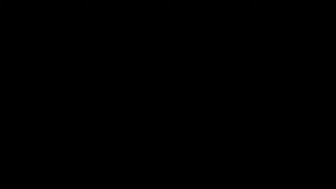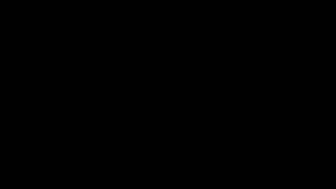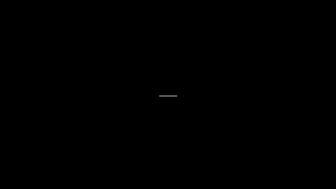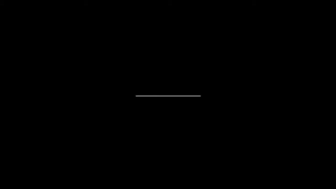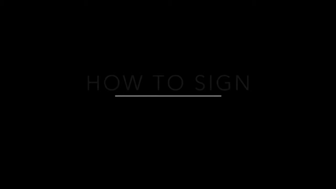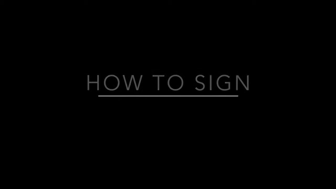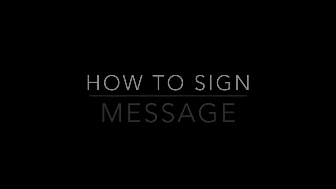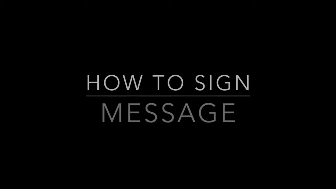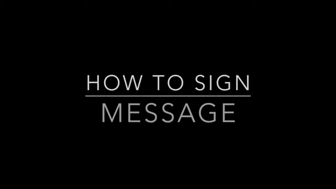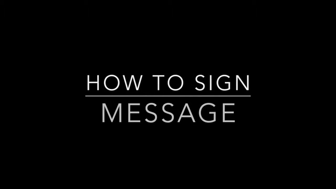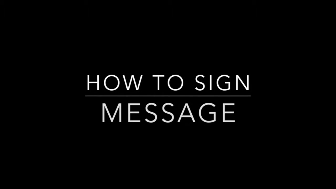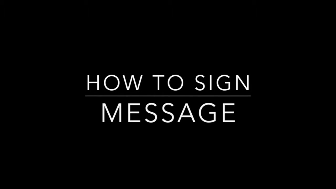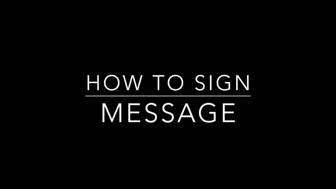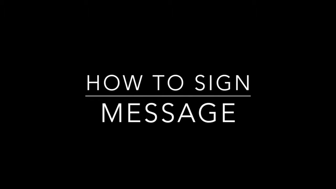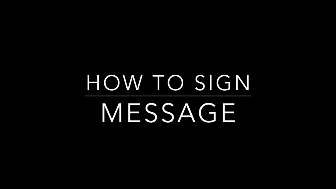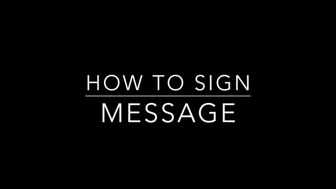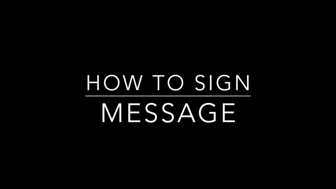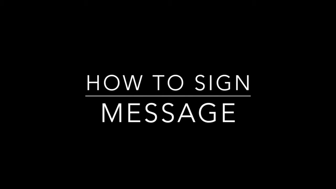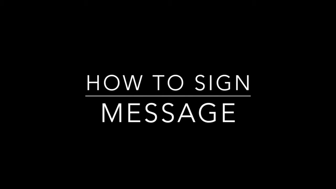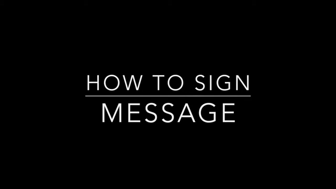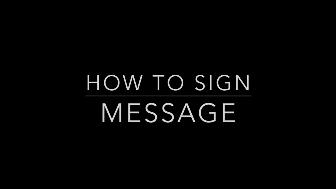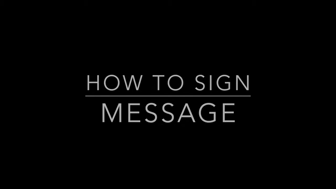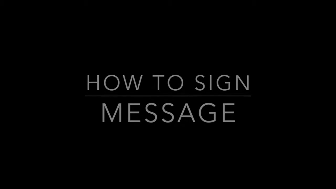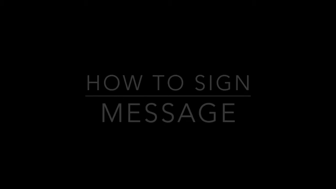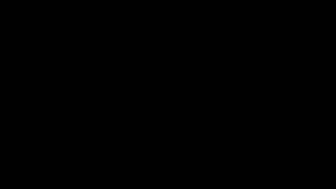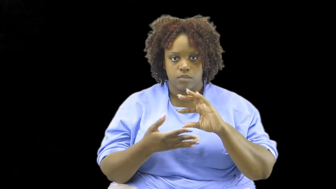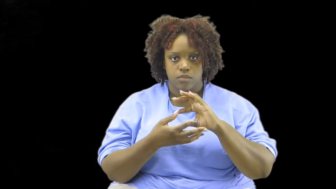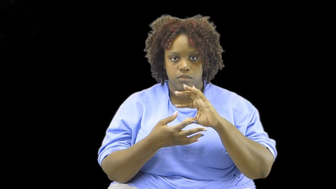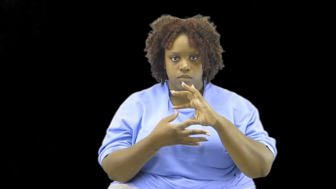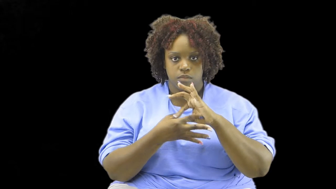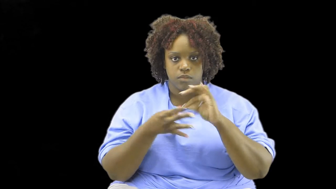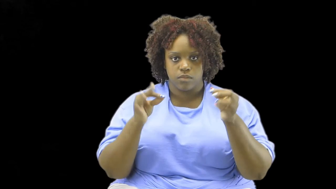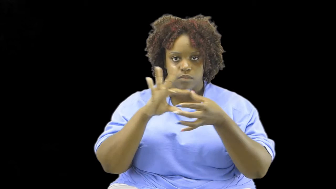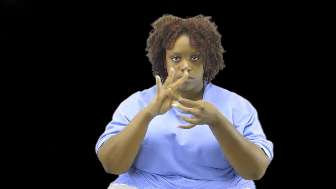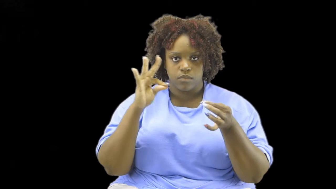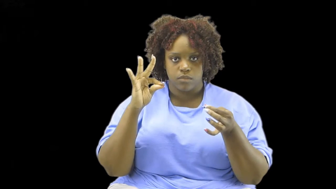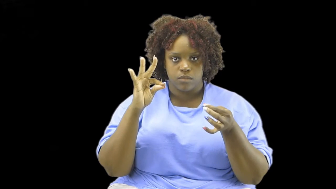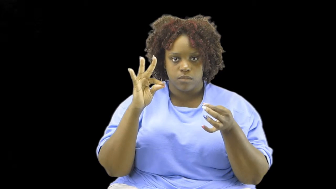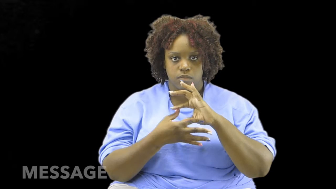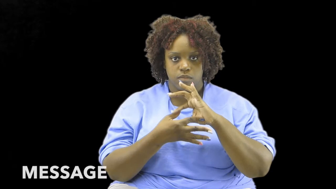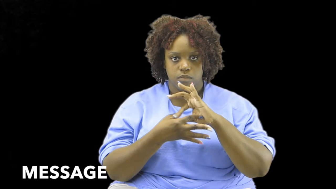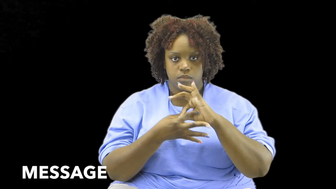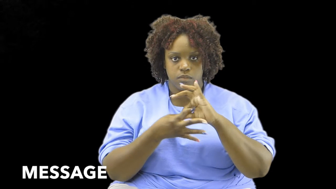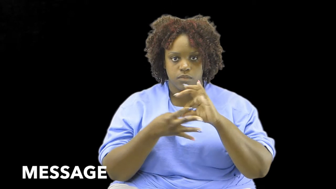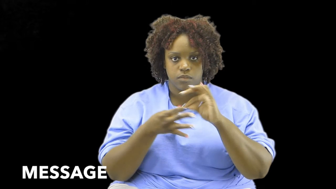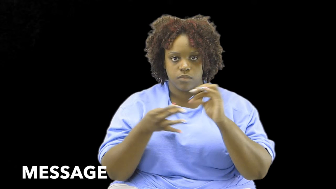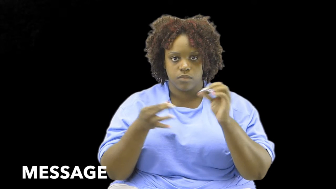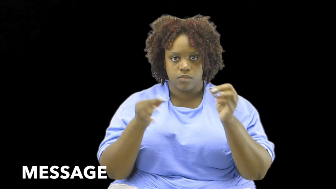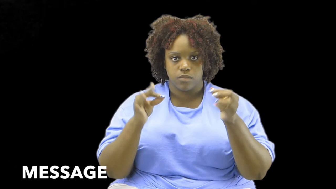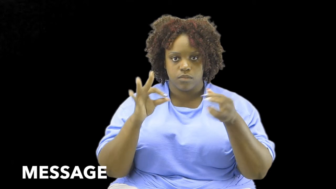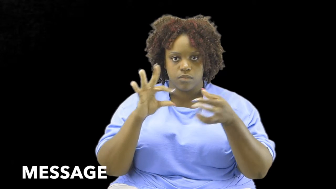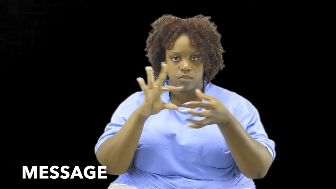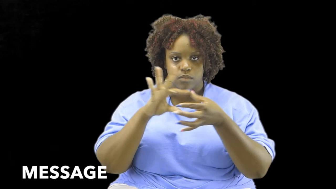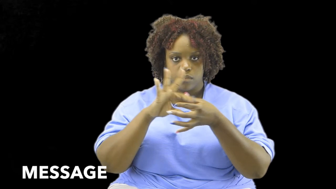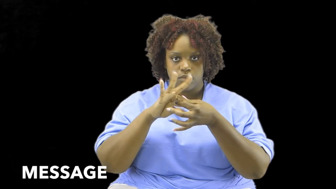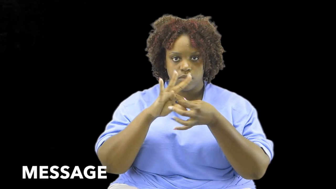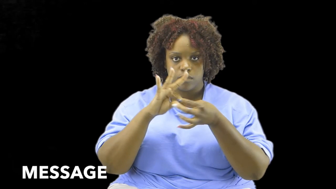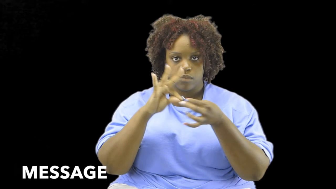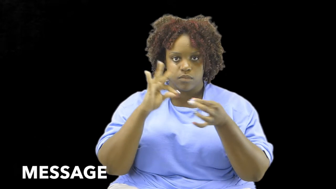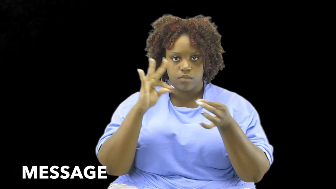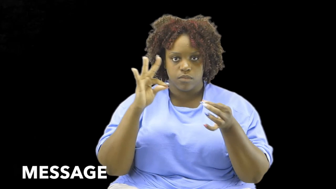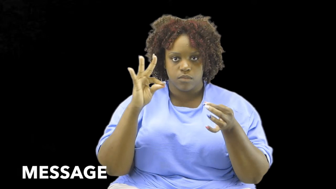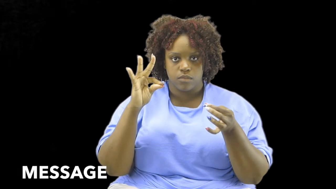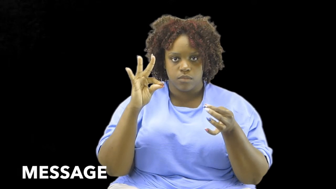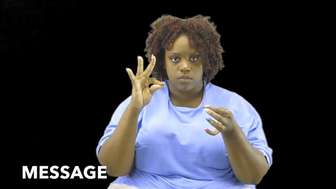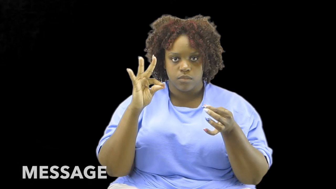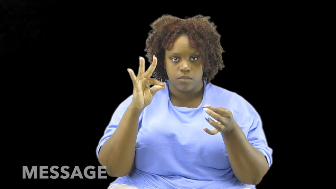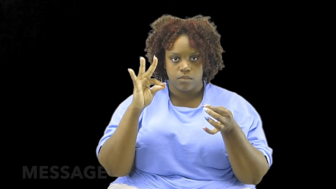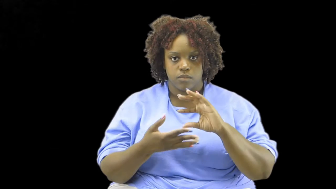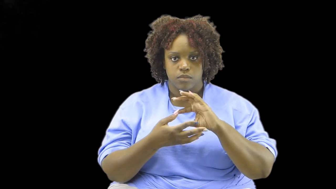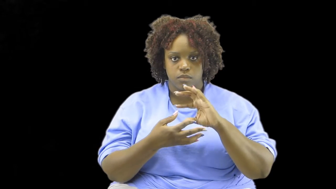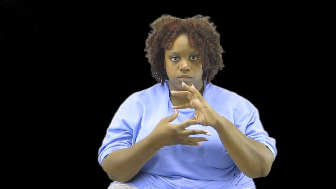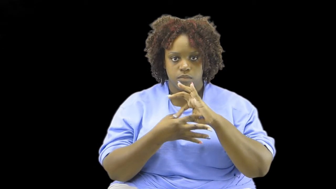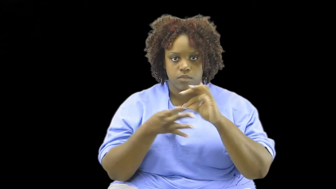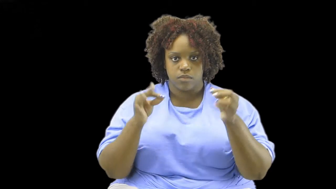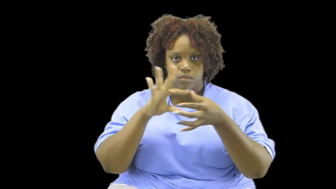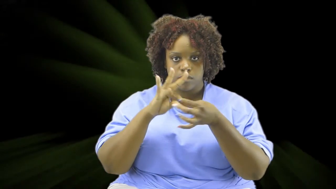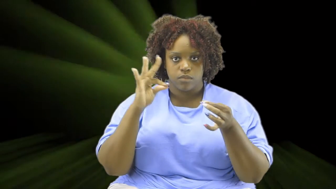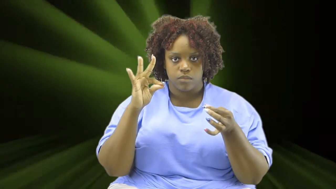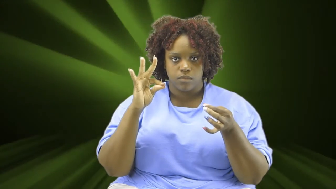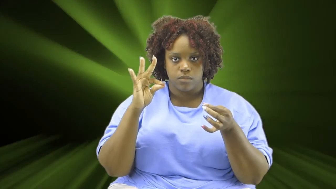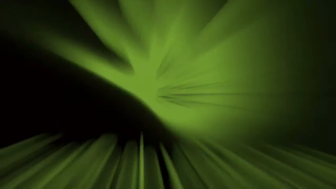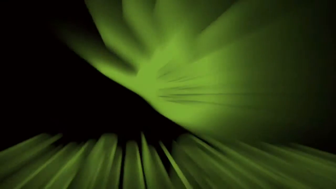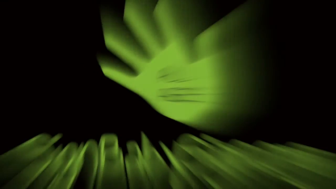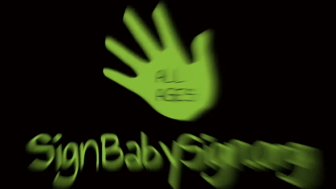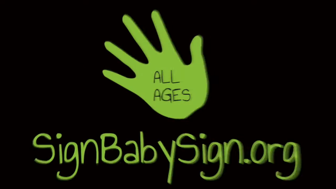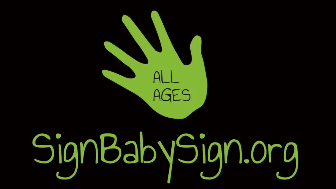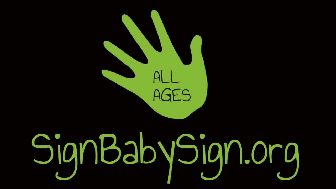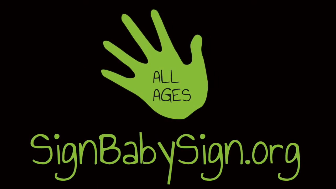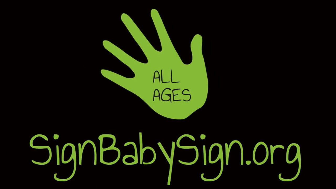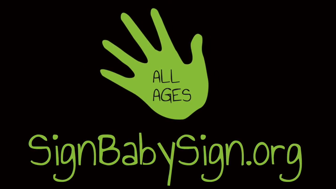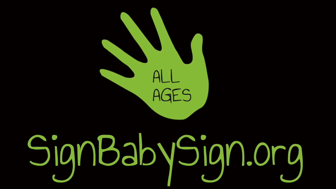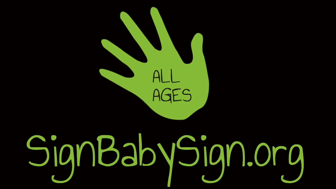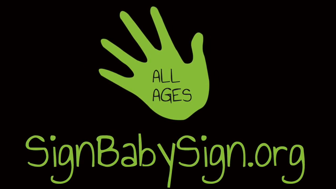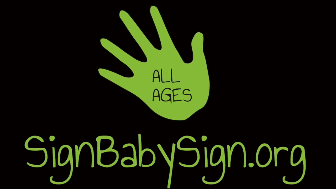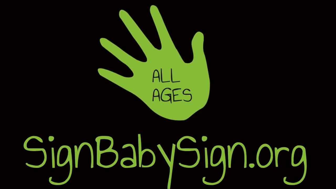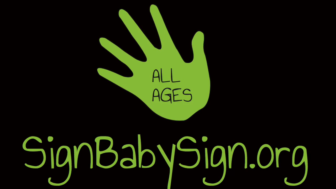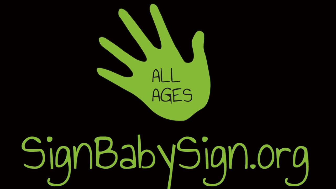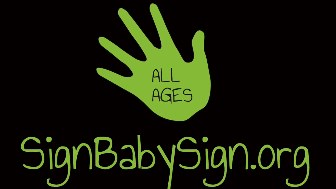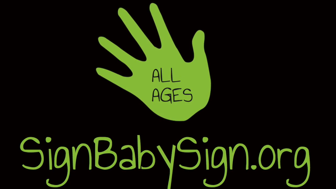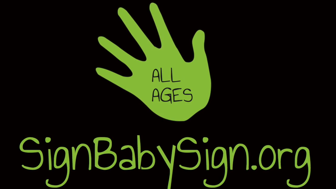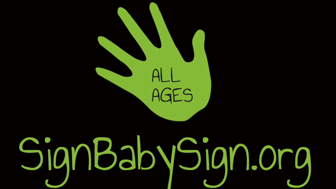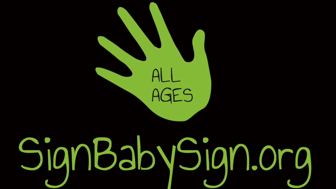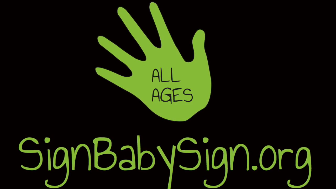Message